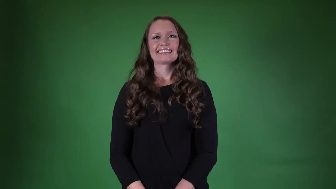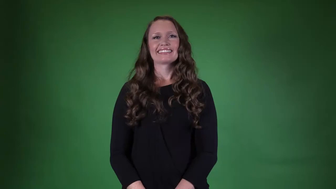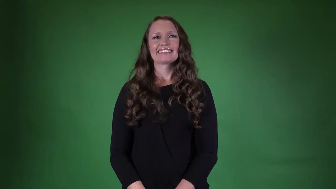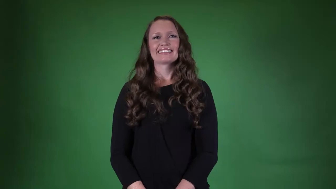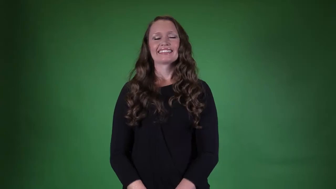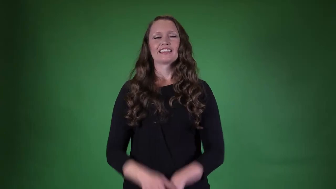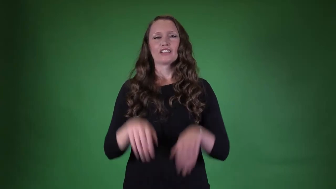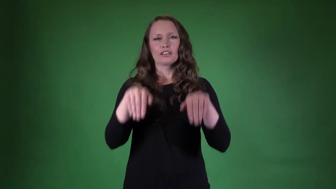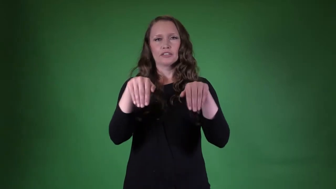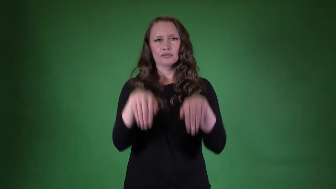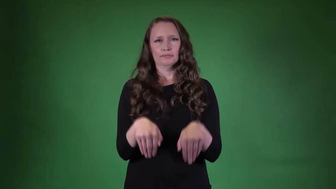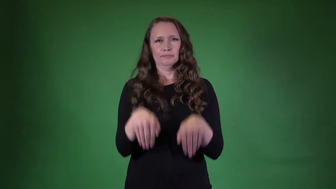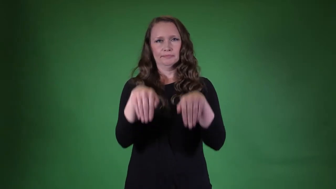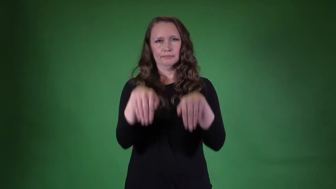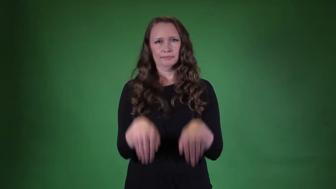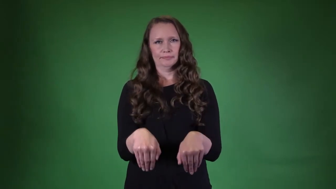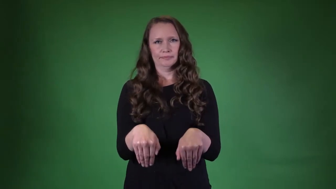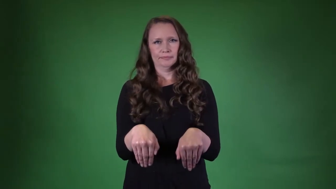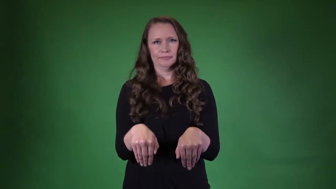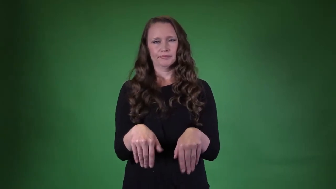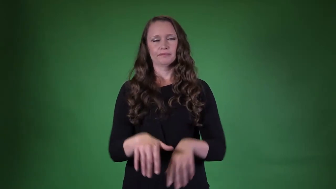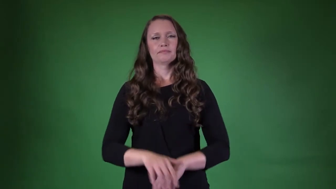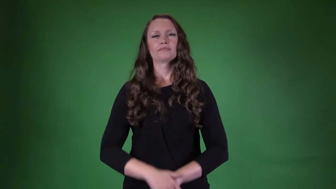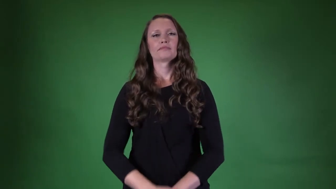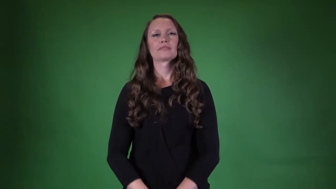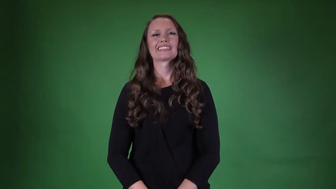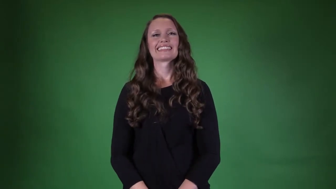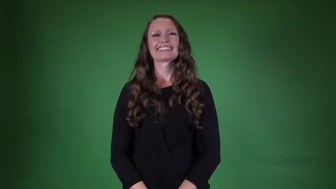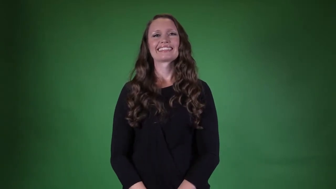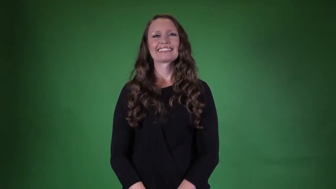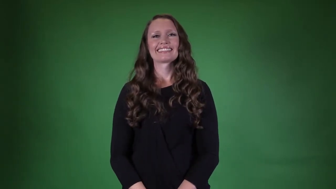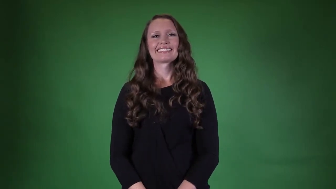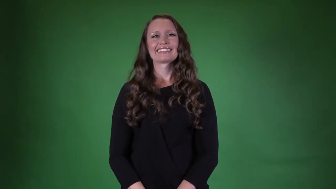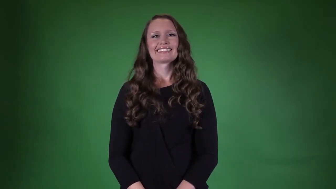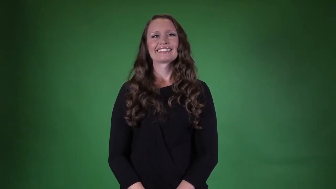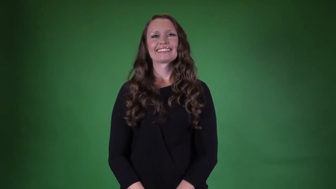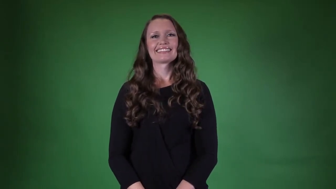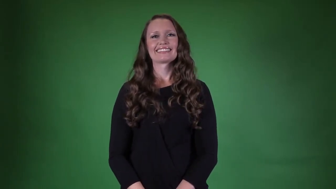Kangaroo